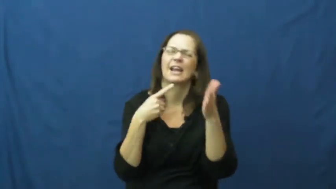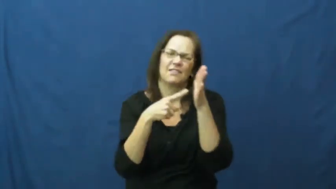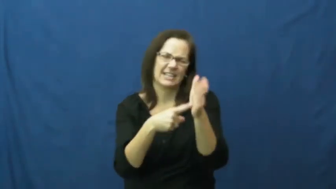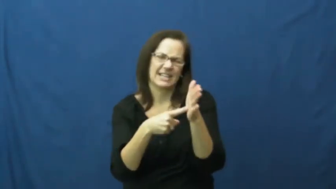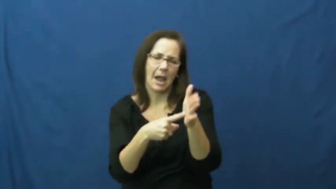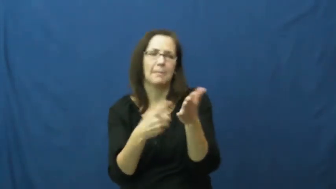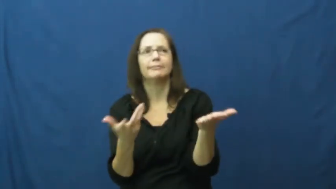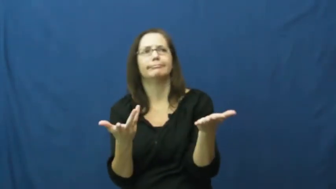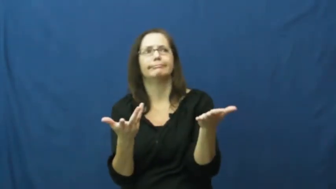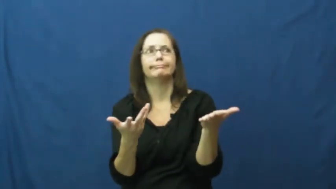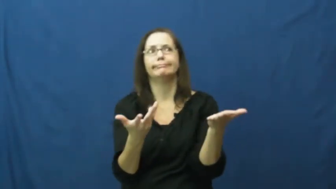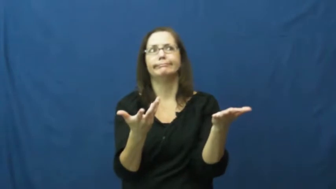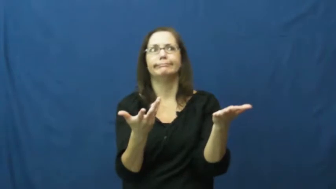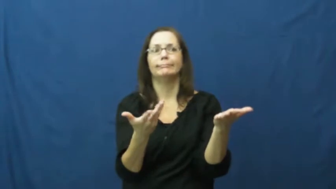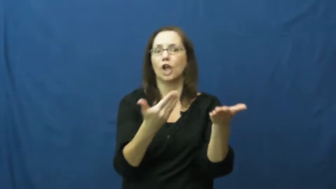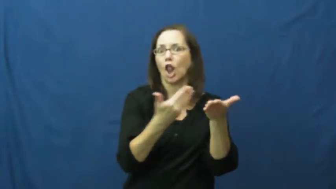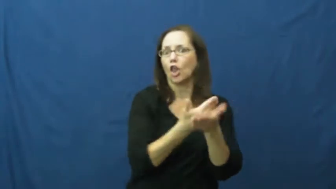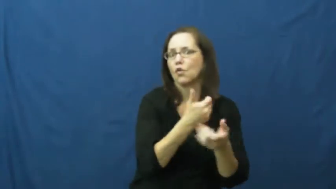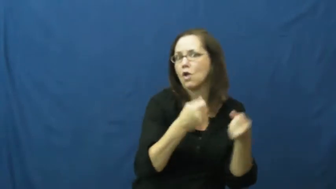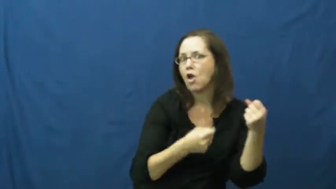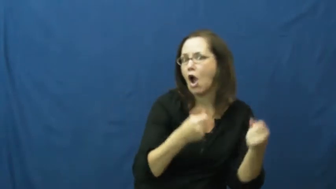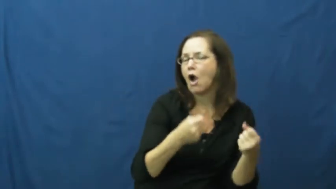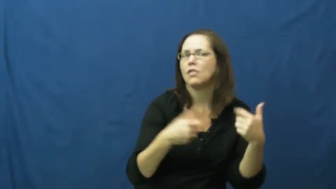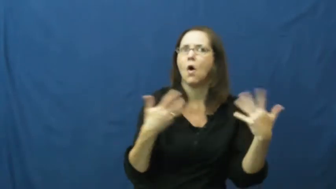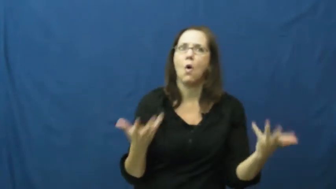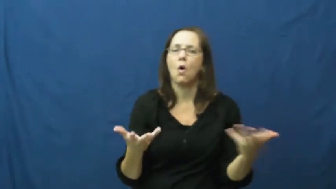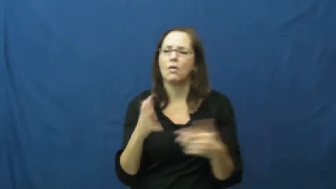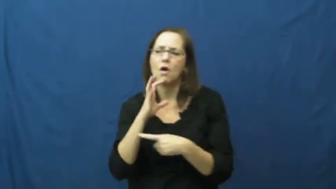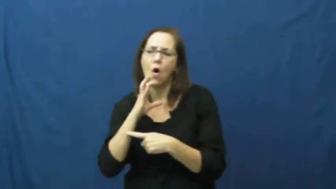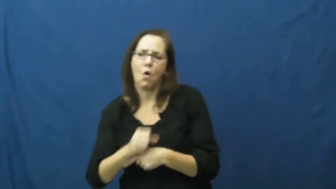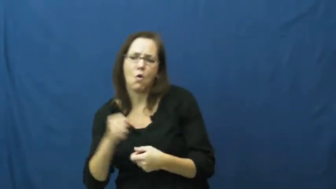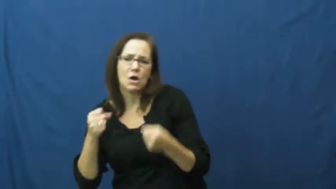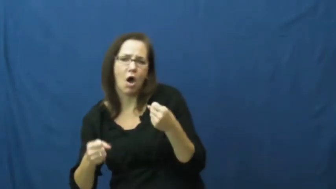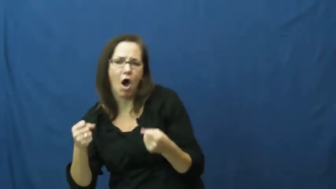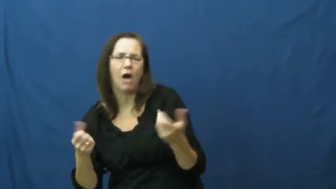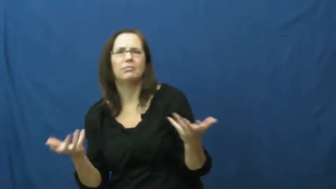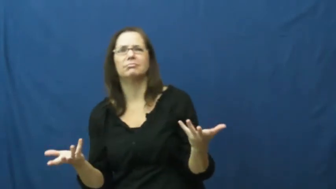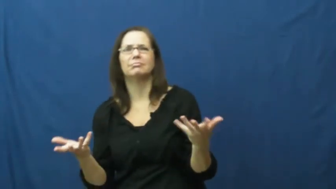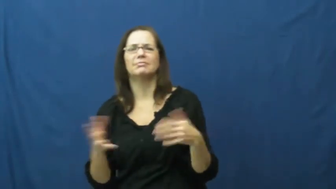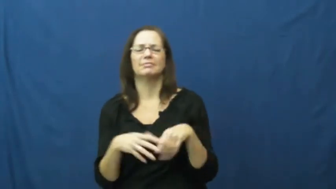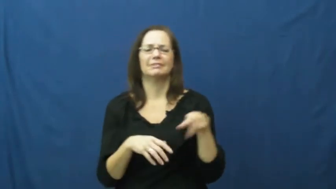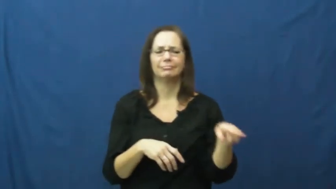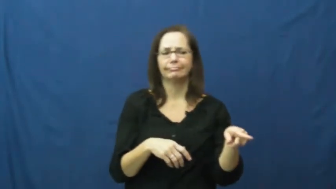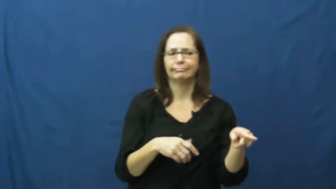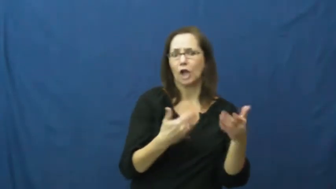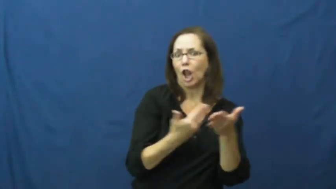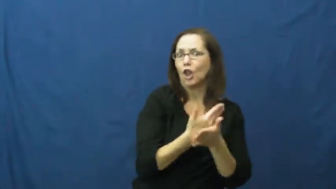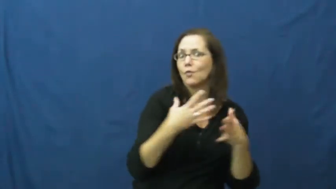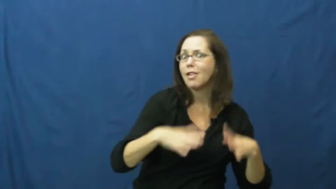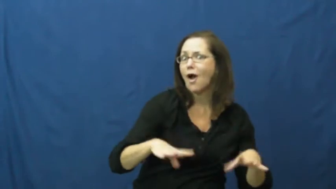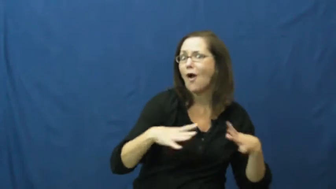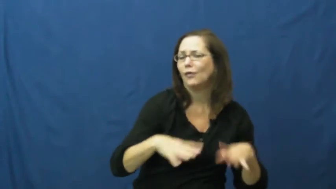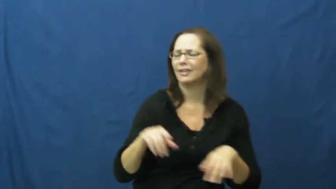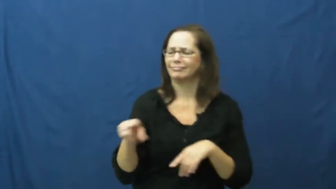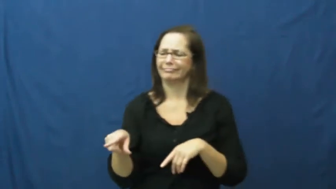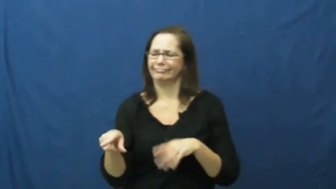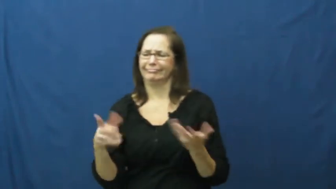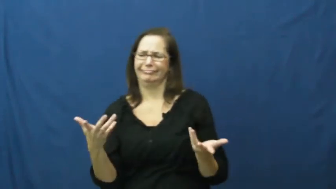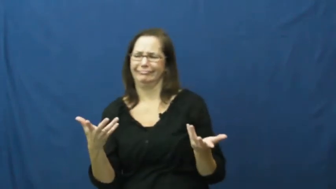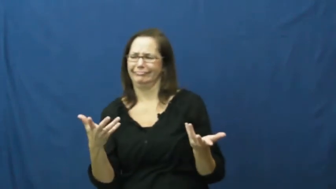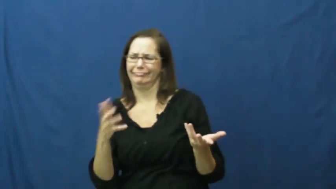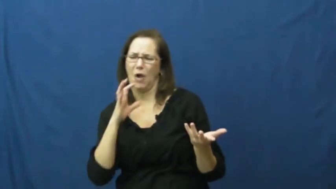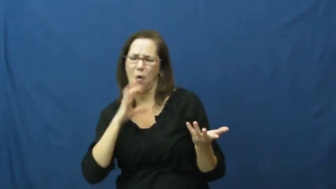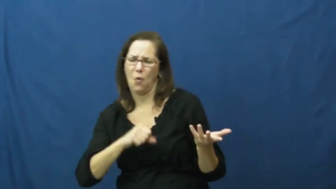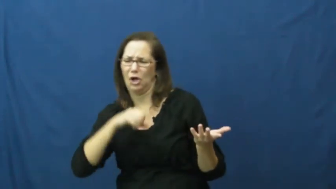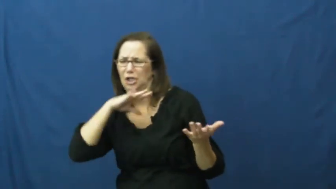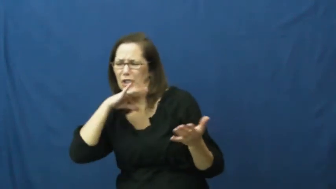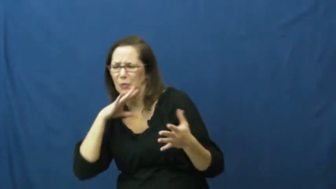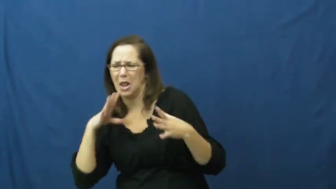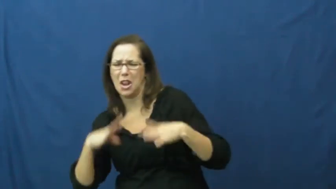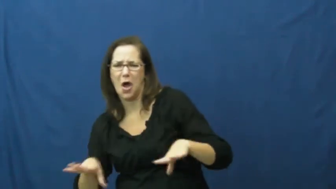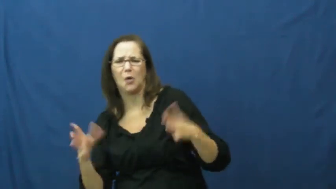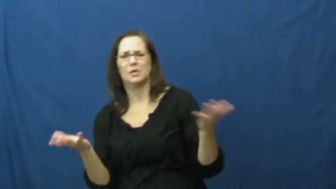condition,state,integrity,form